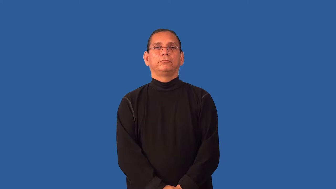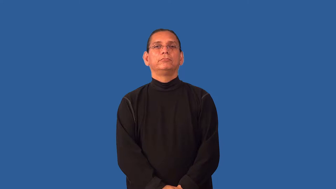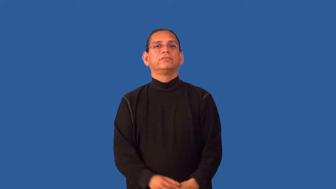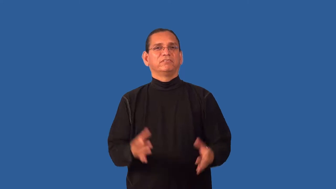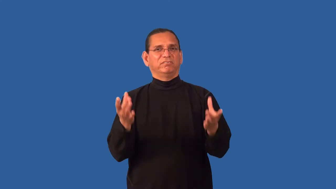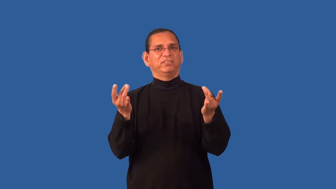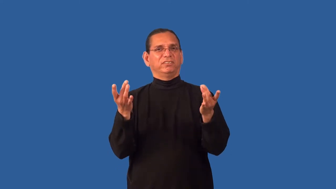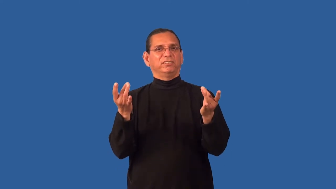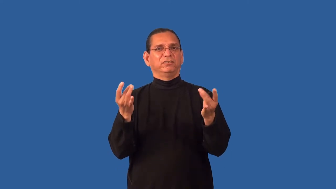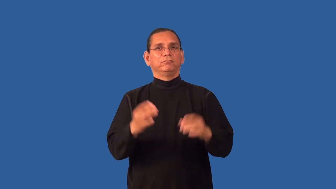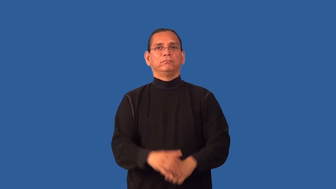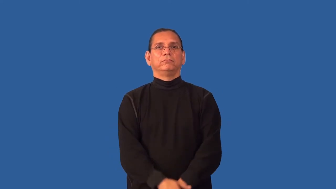goo,gooey,gunge,gungy,gunk,gunky